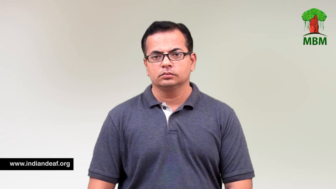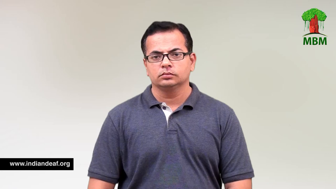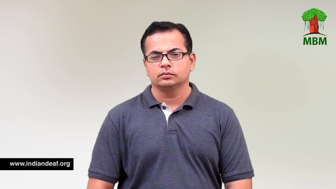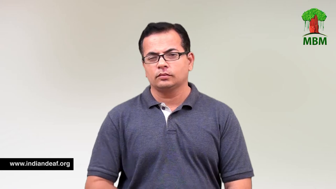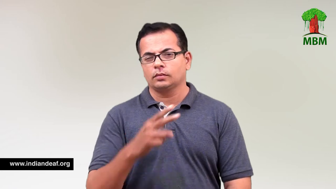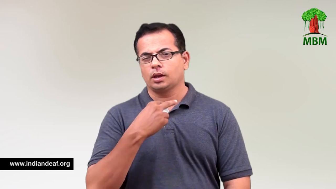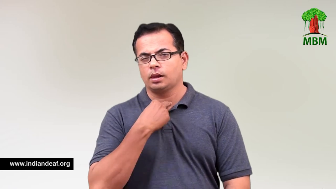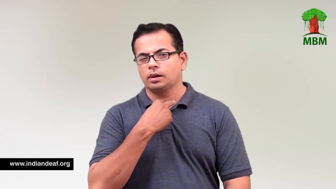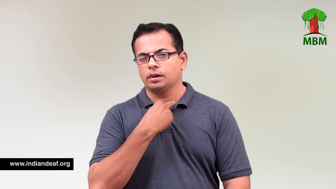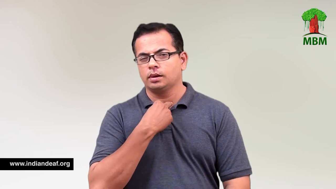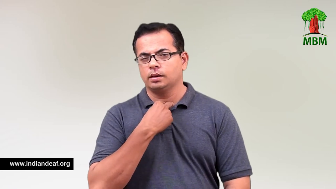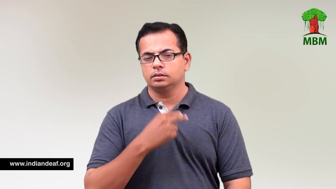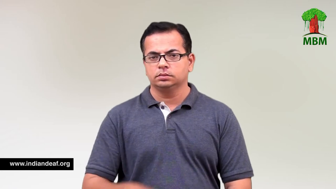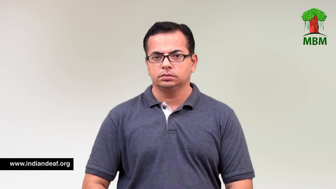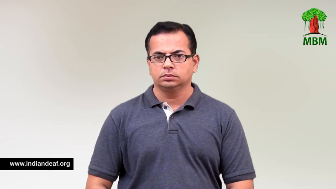cunning